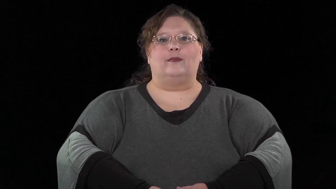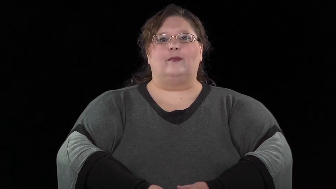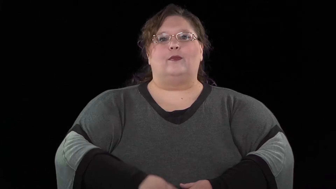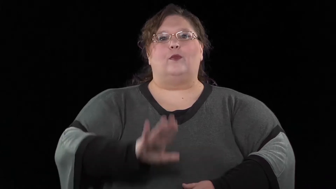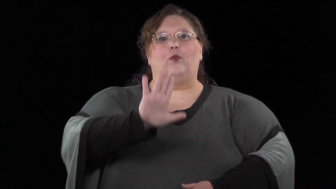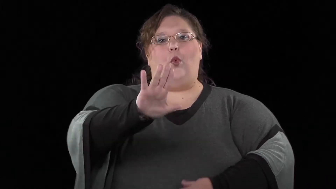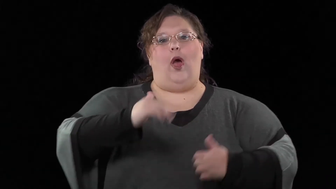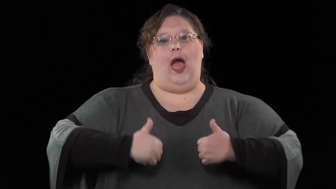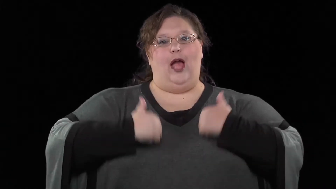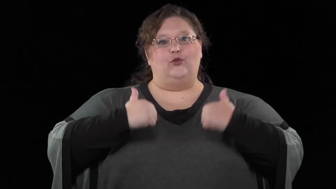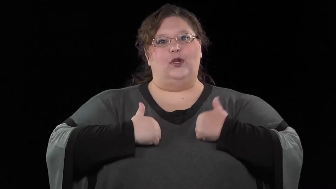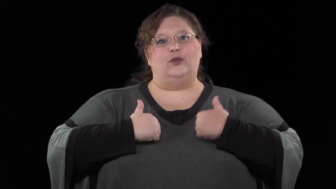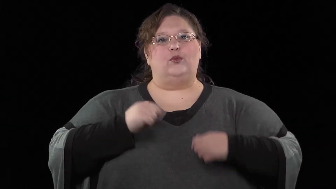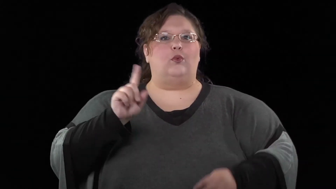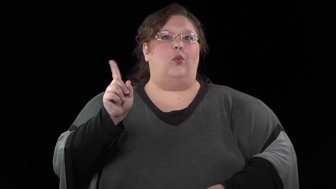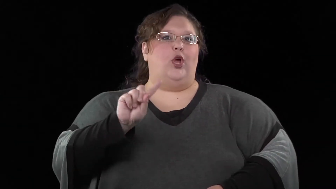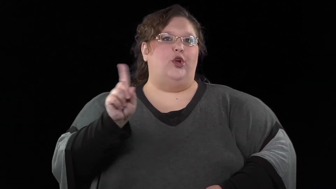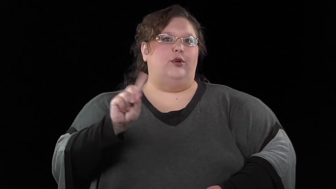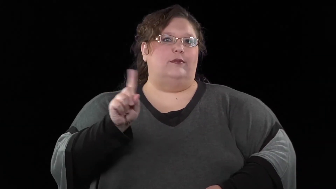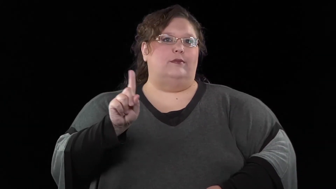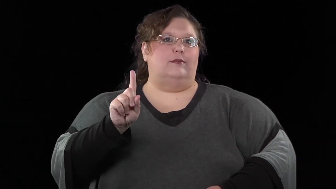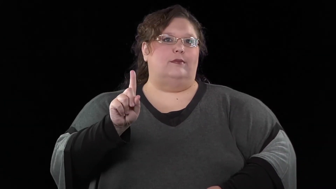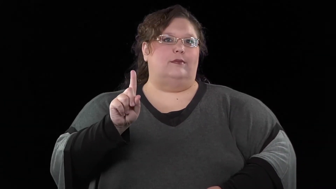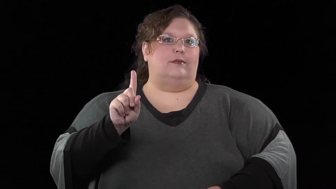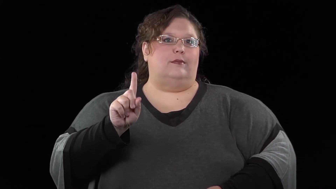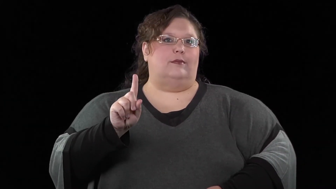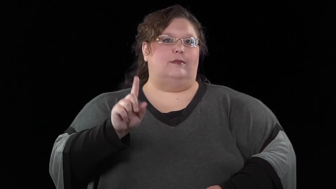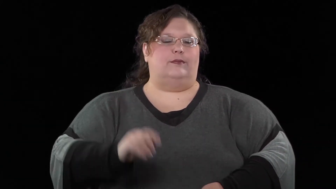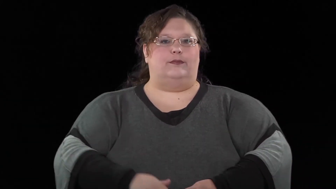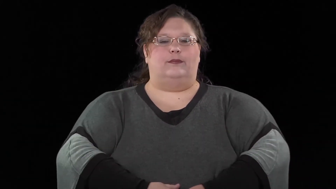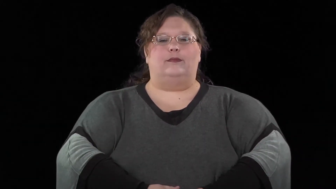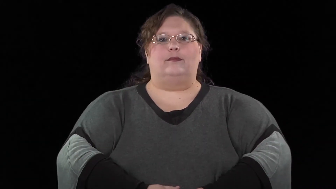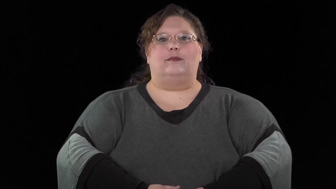Where do you live?